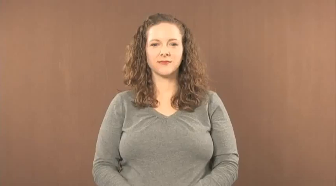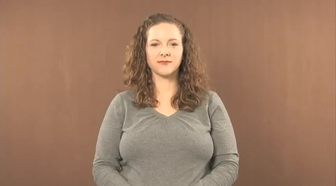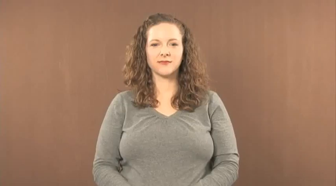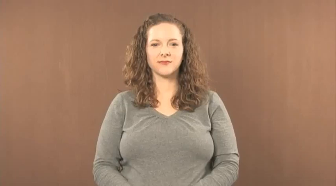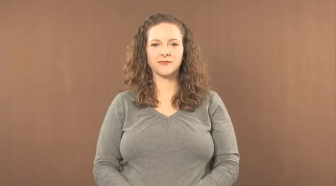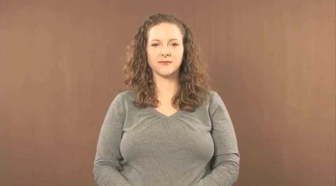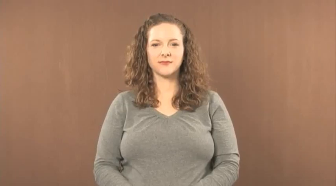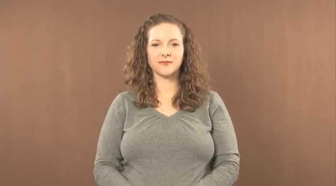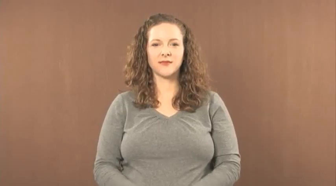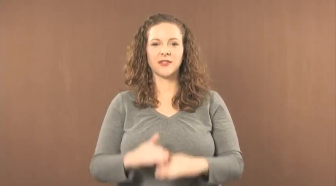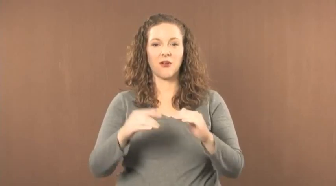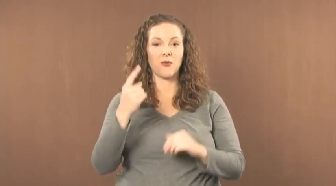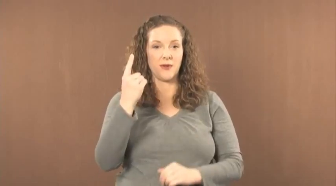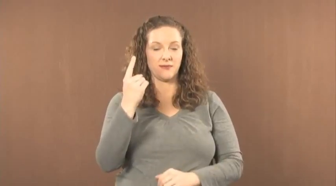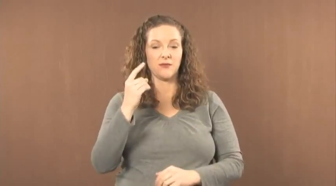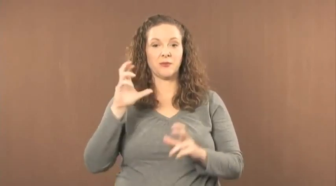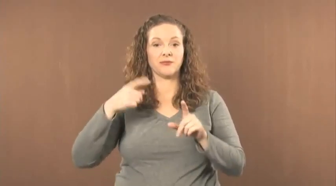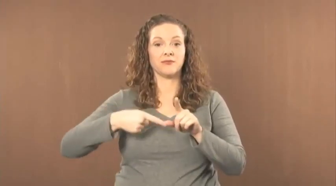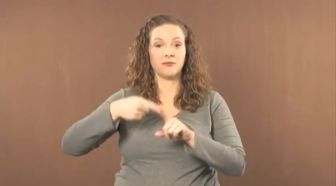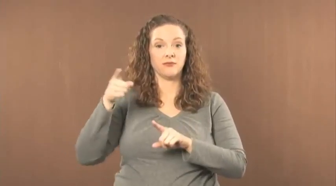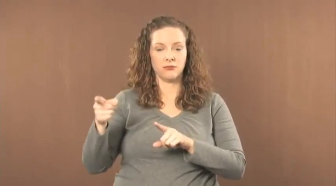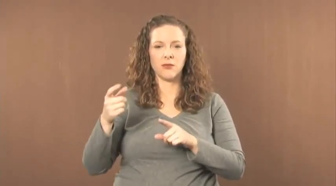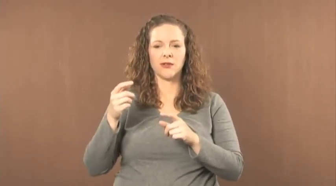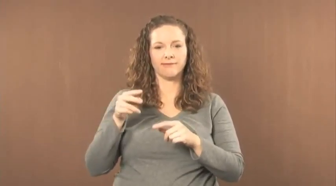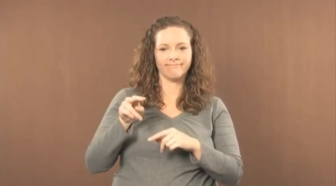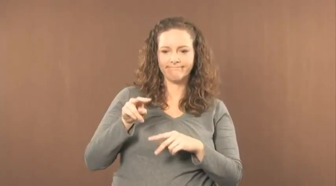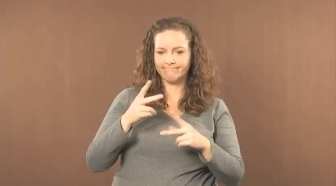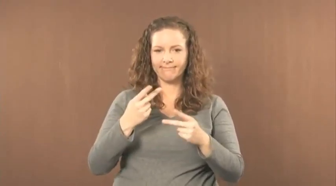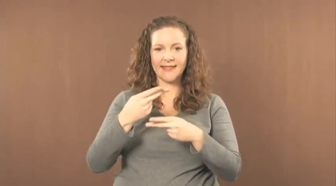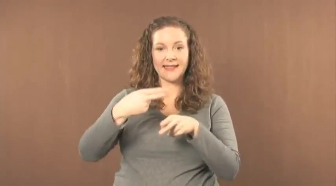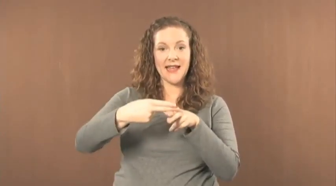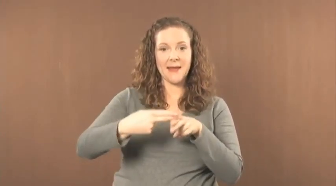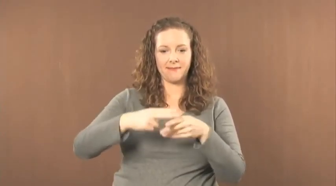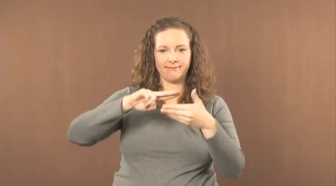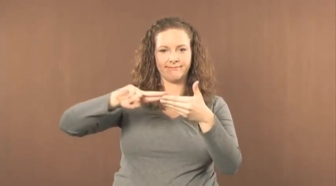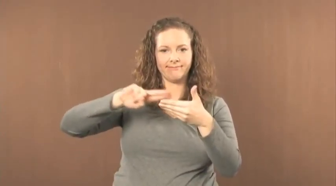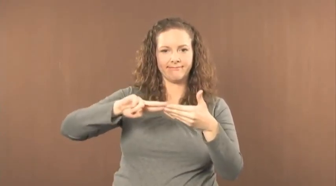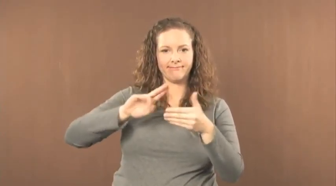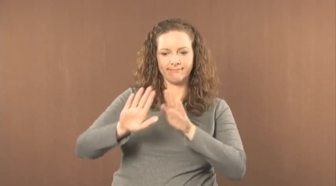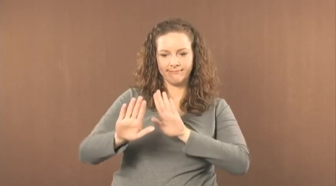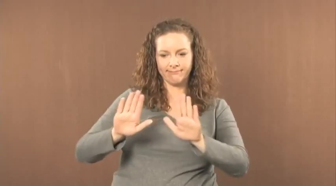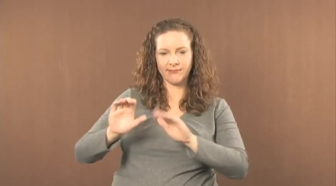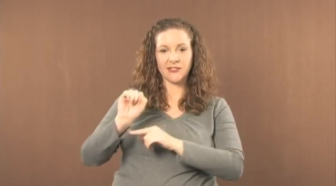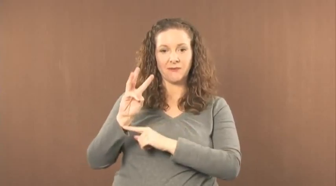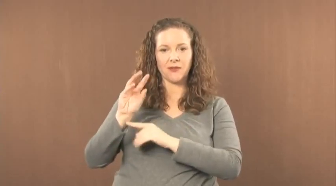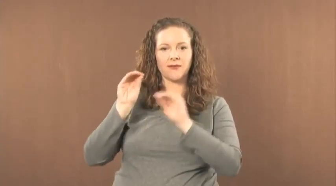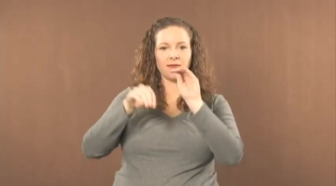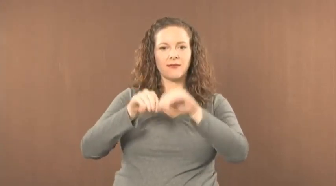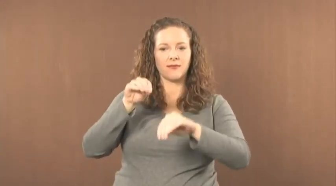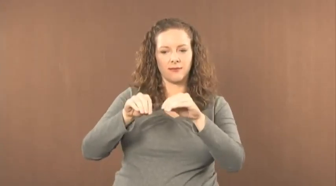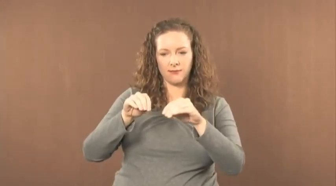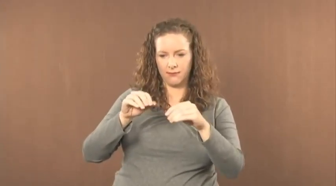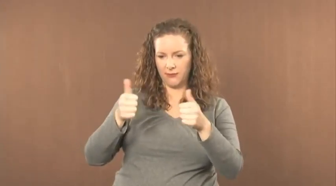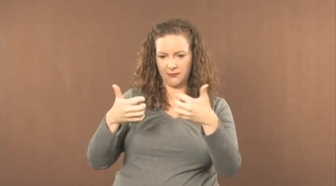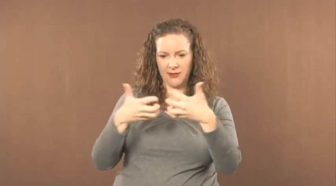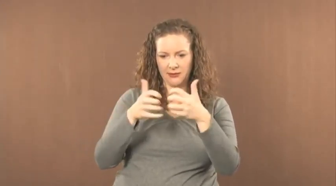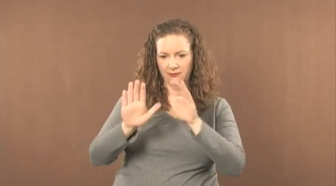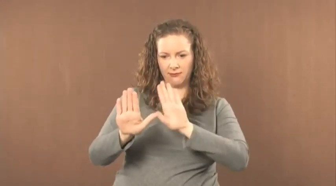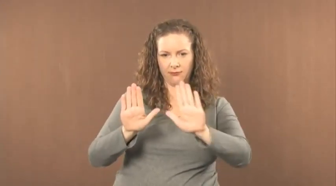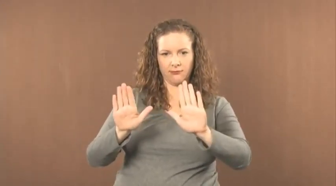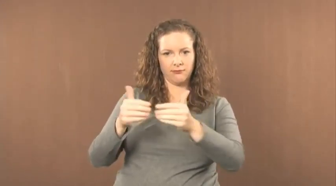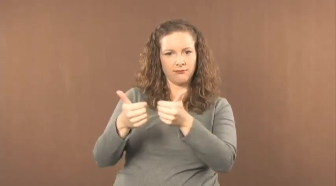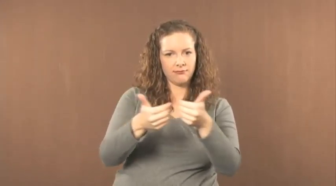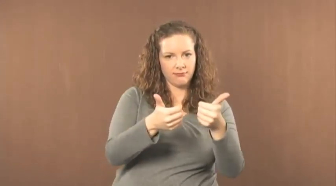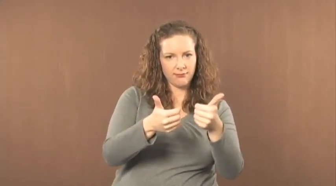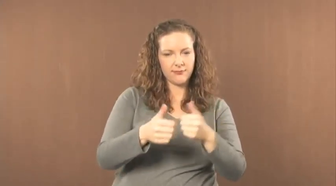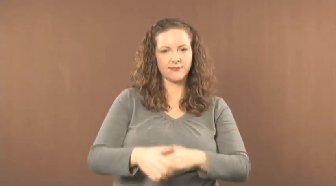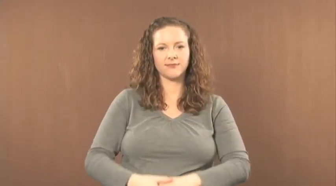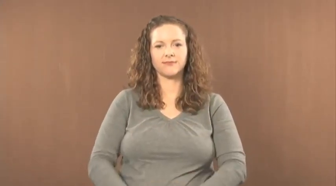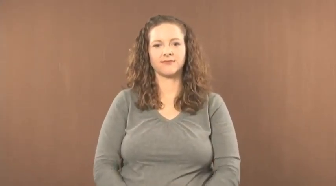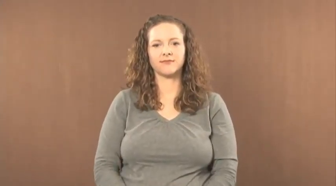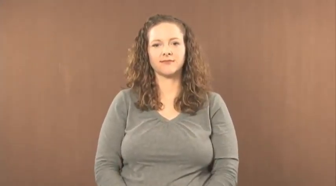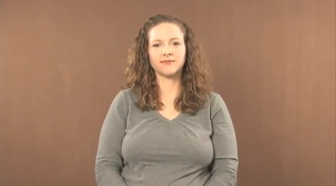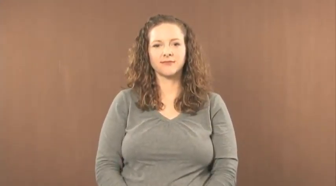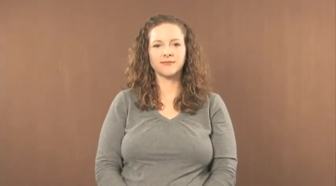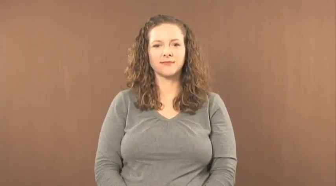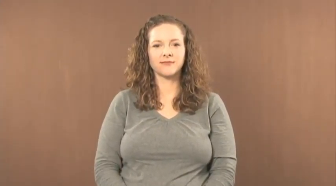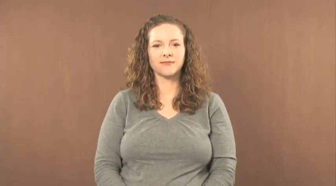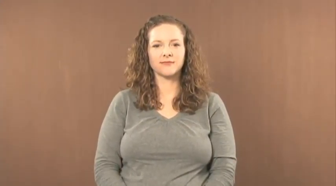Decision Making